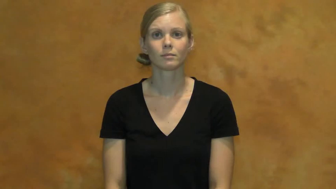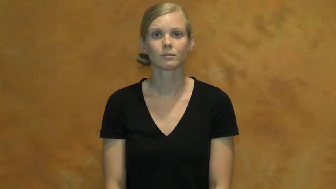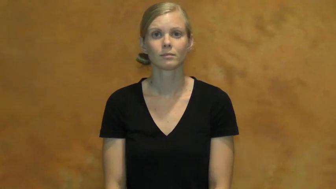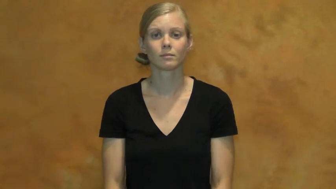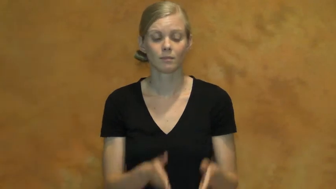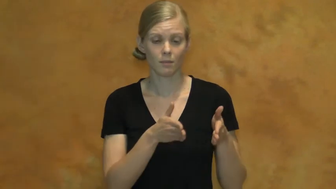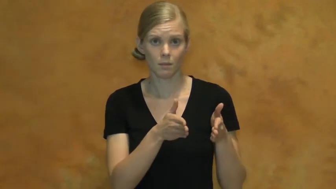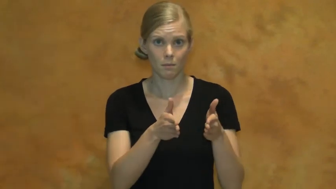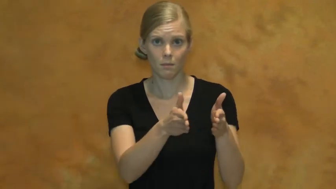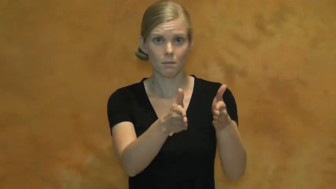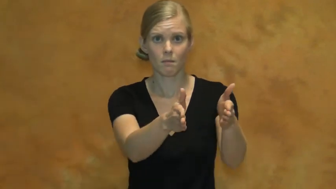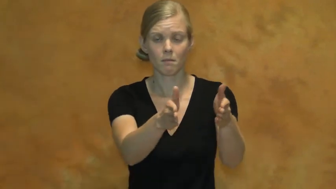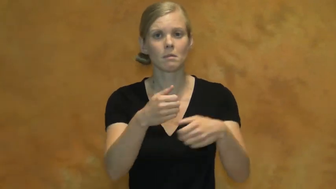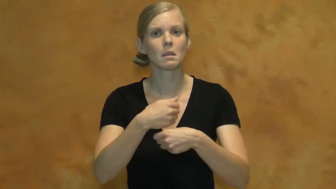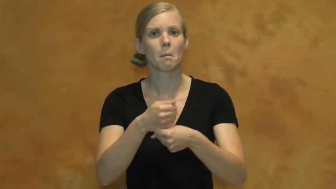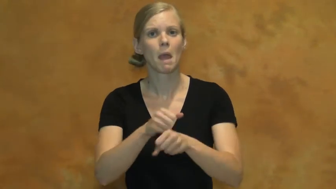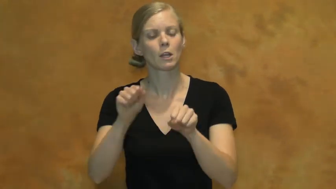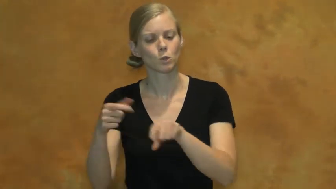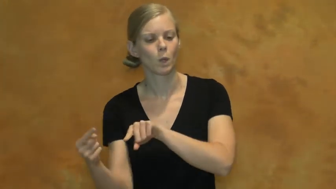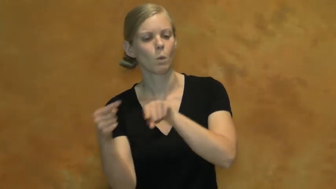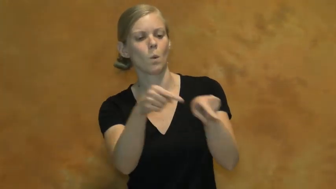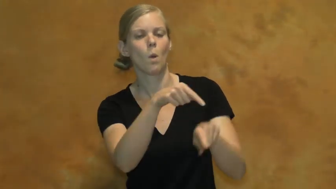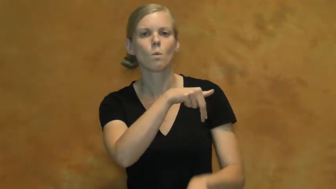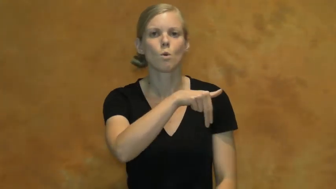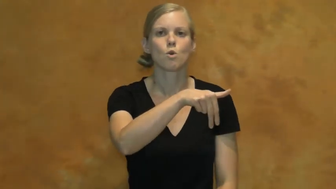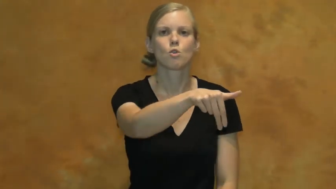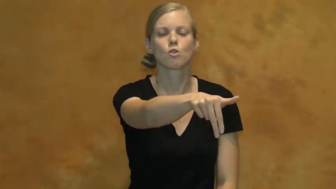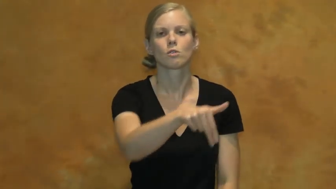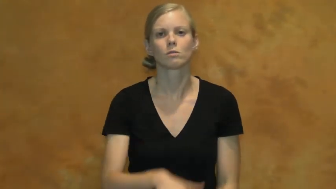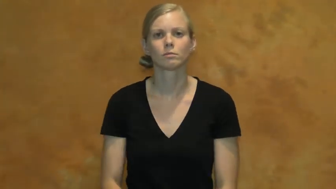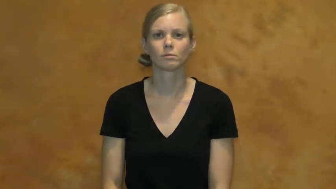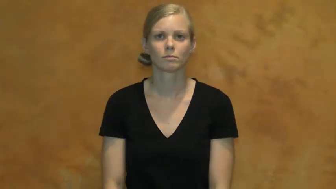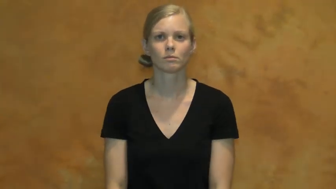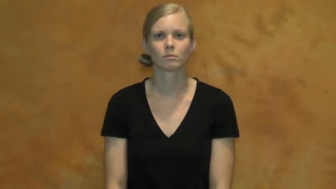path